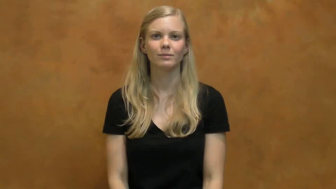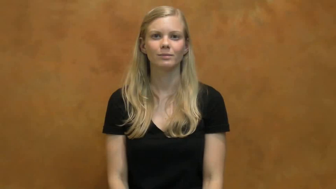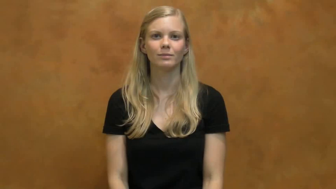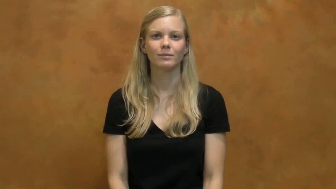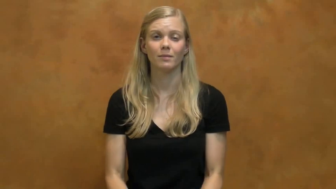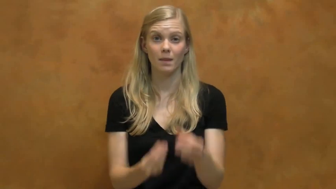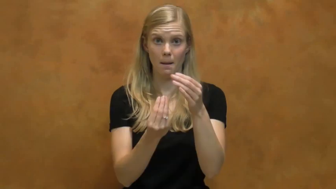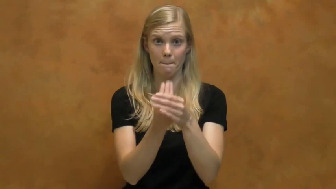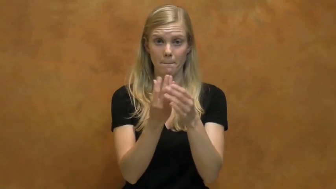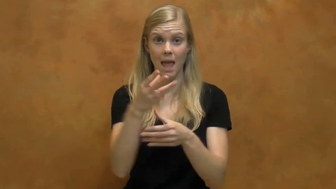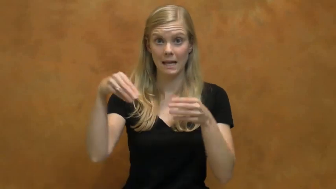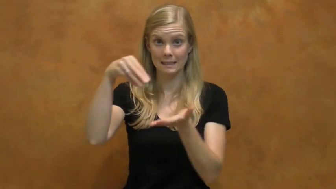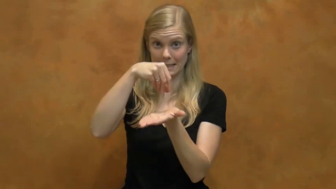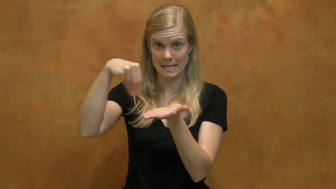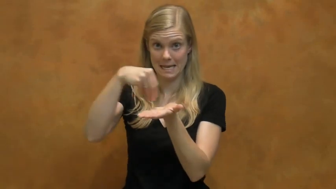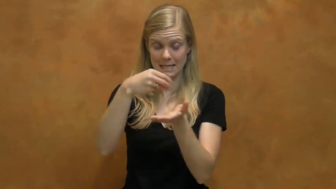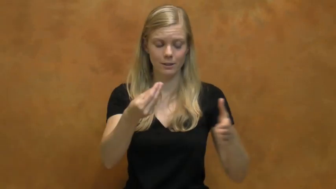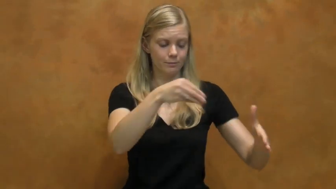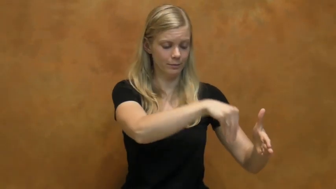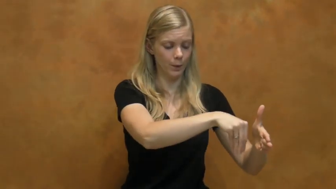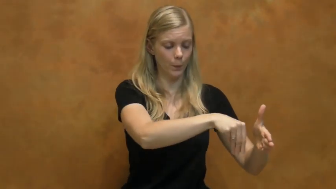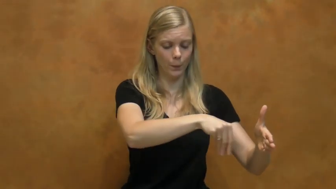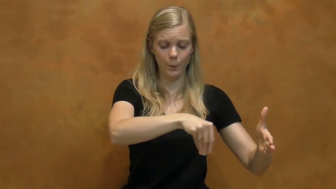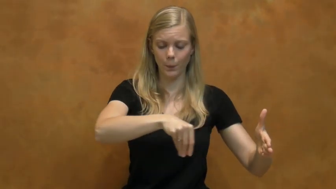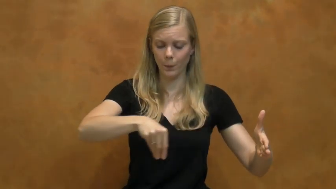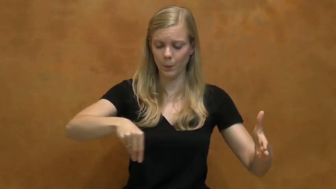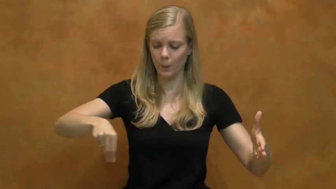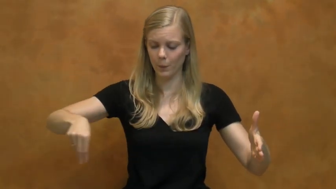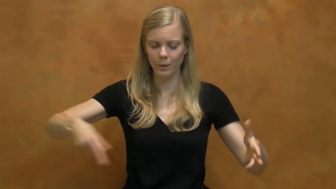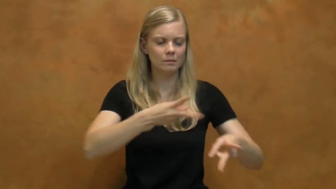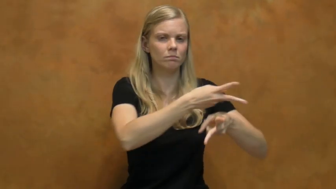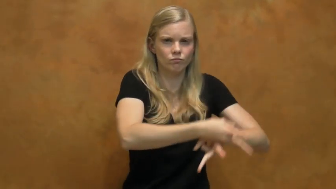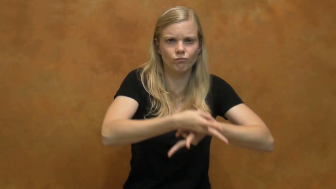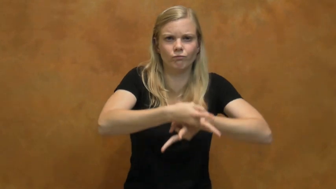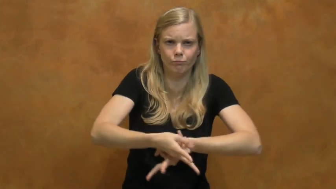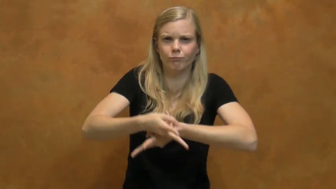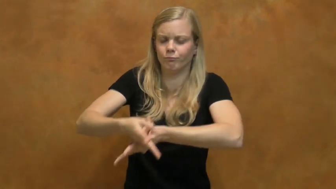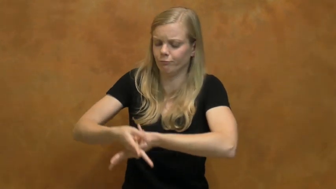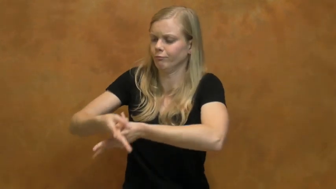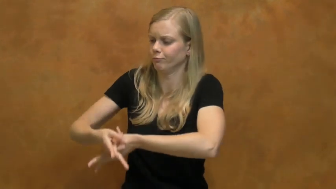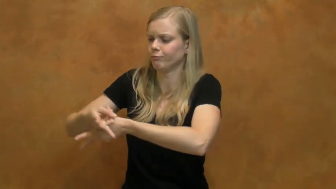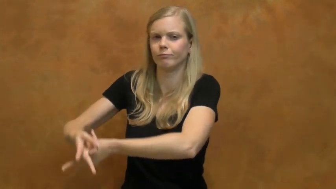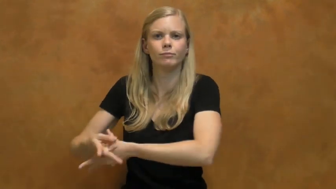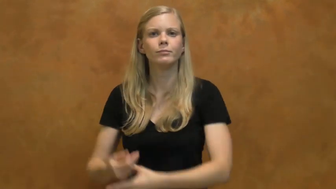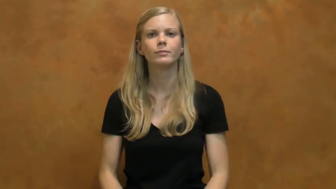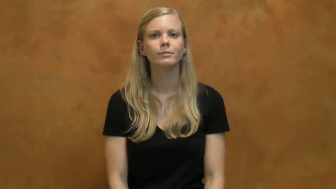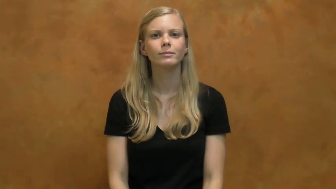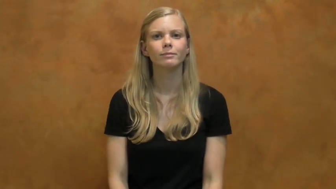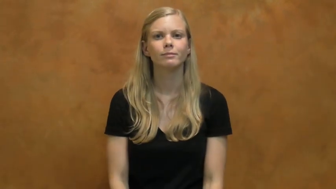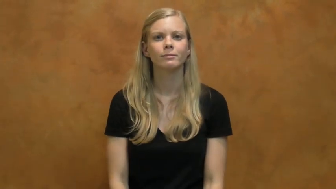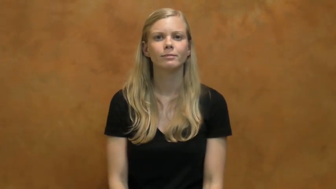semination